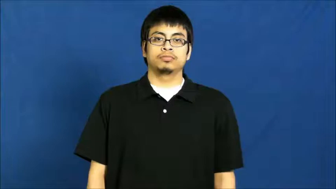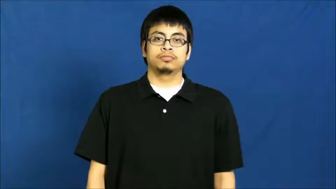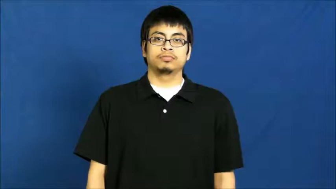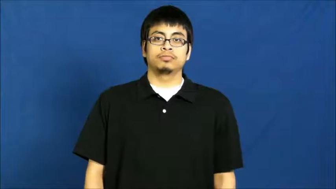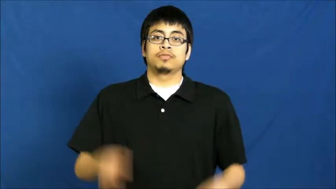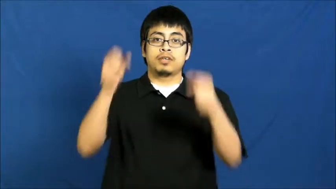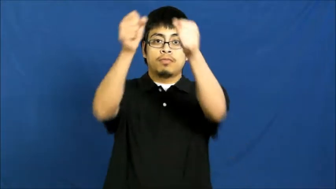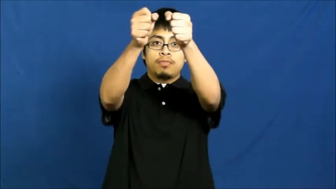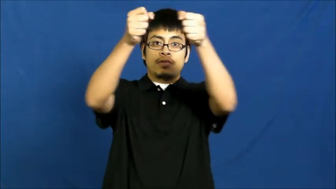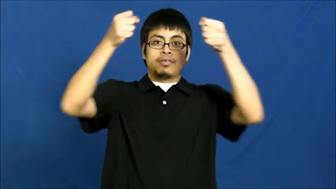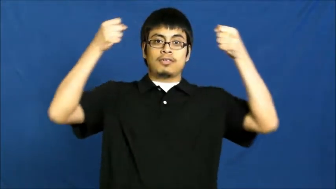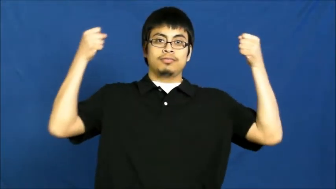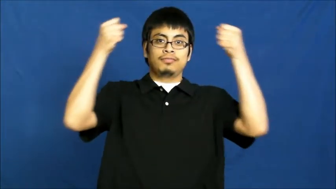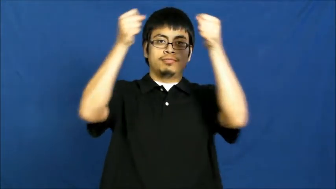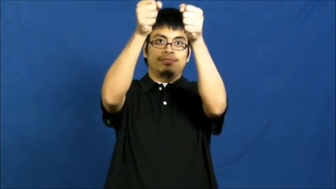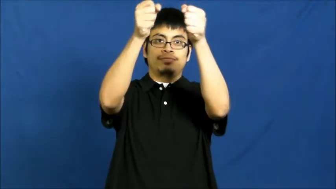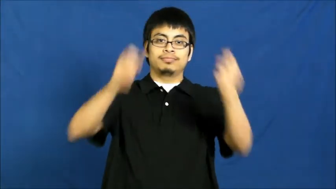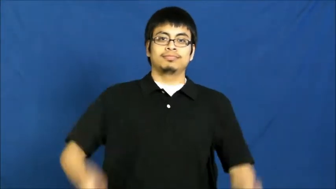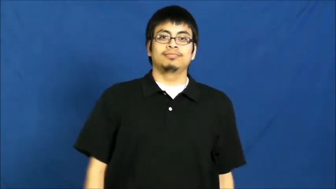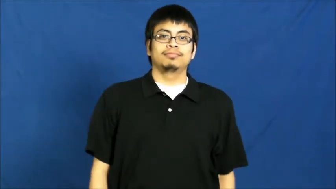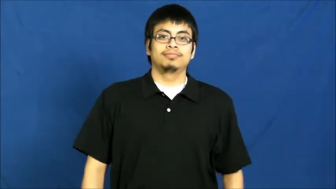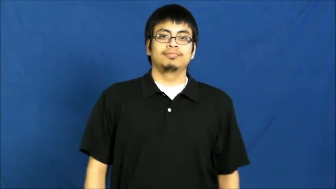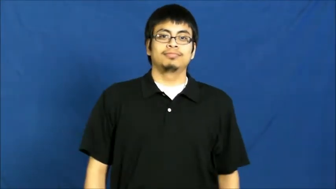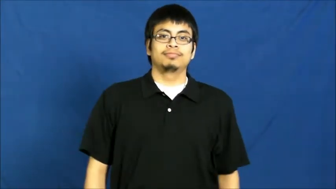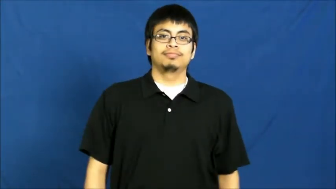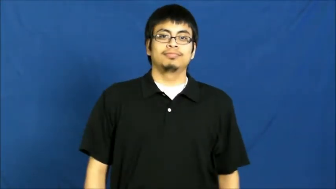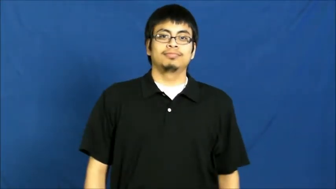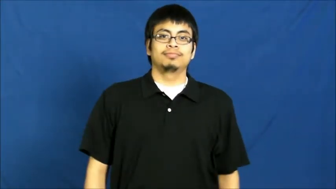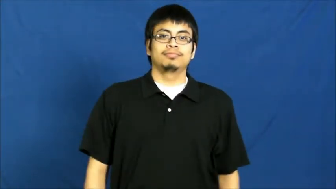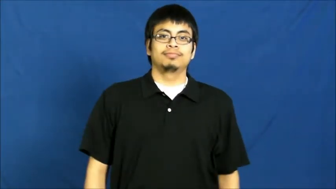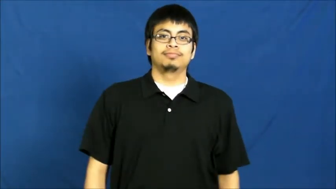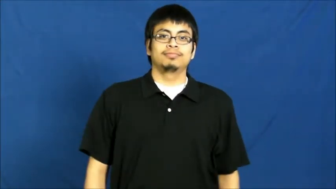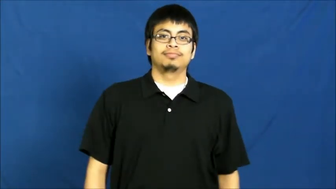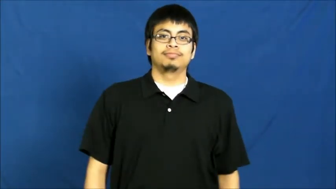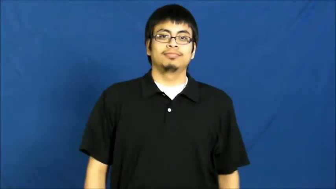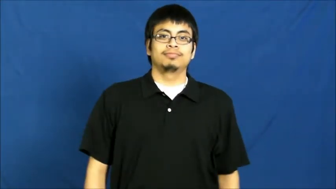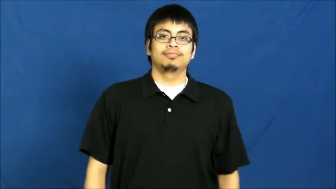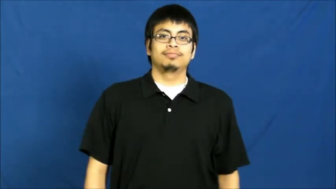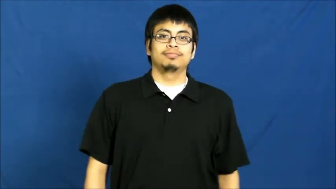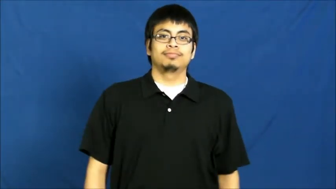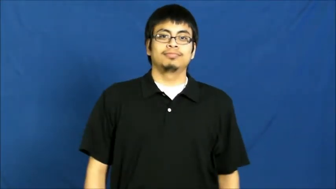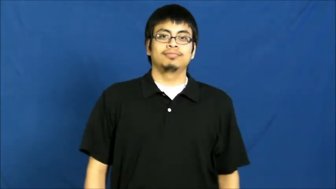cabinet,cupboard,larder